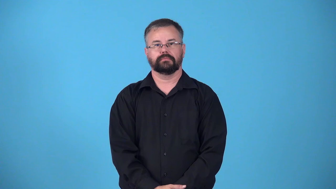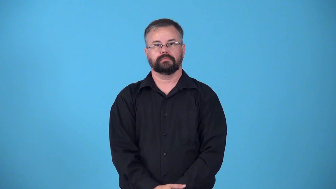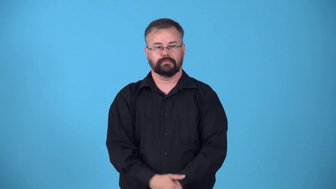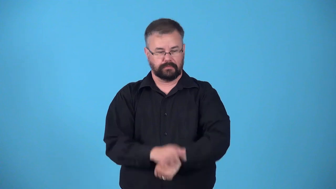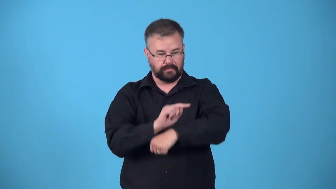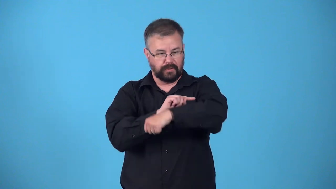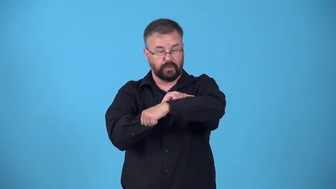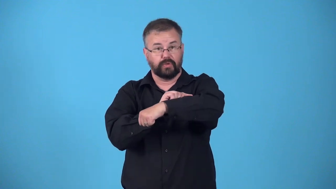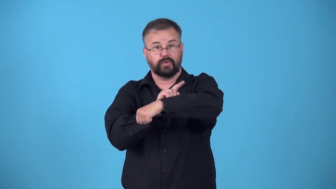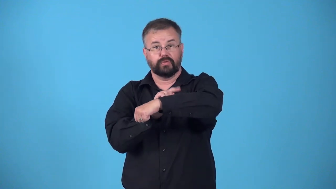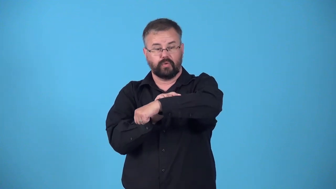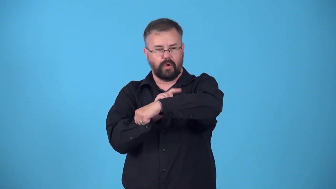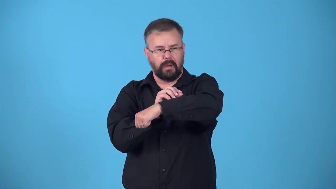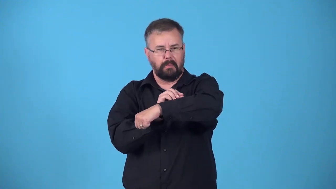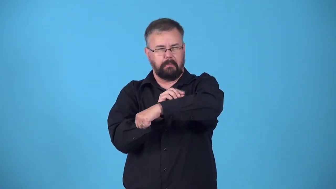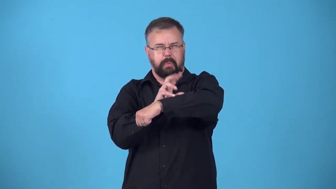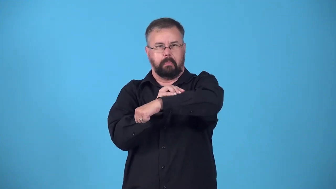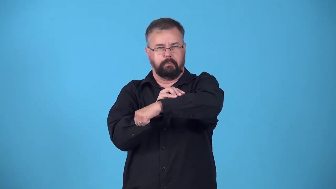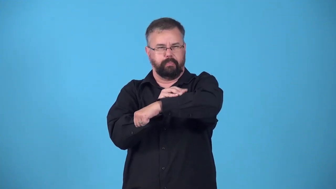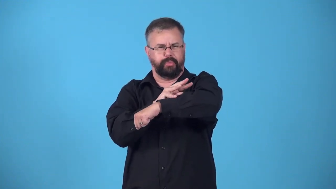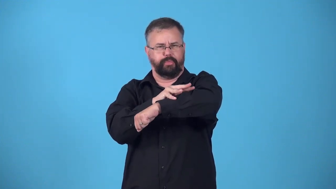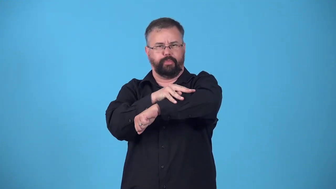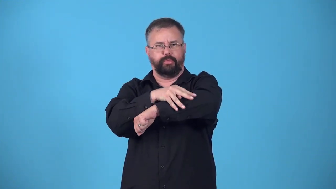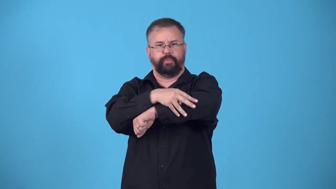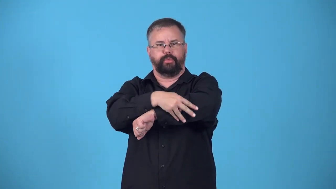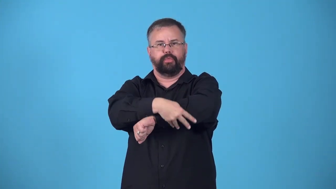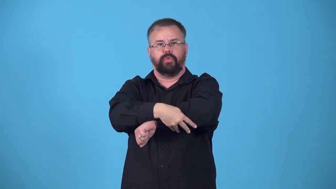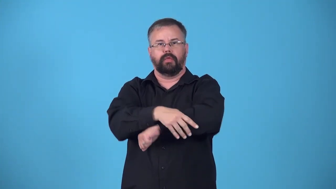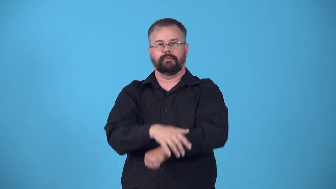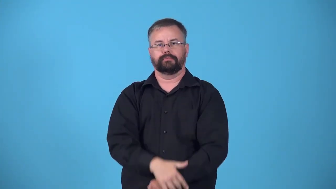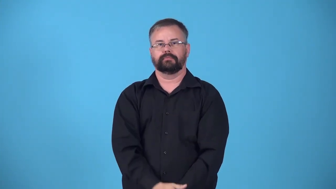erupt